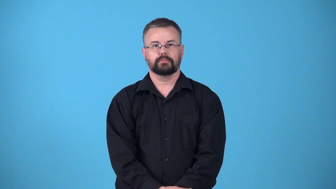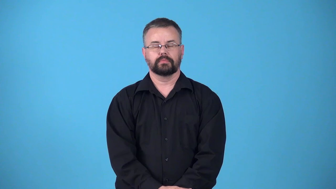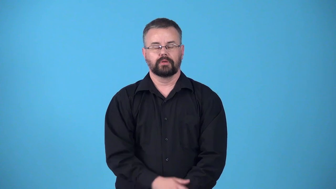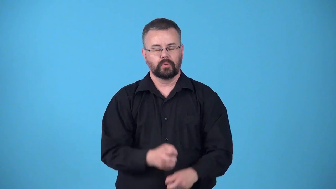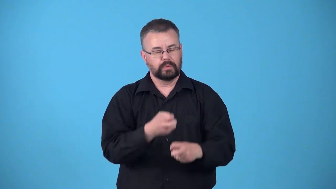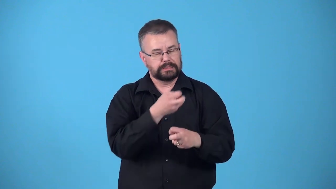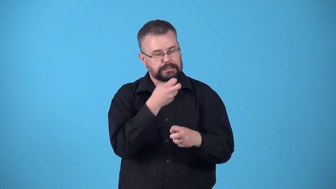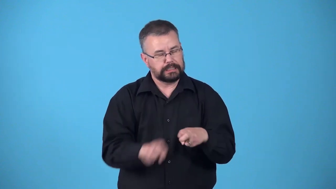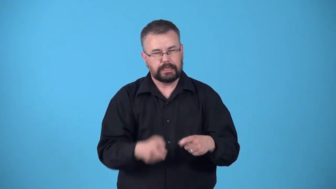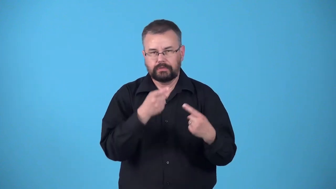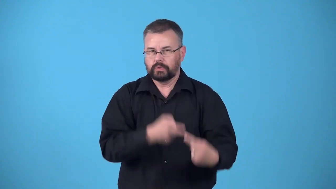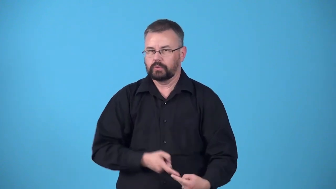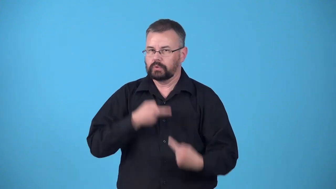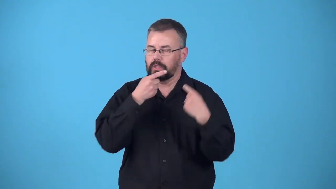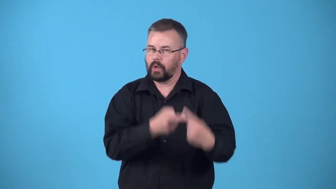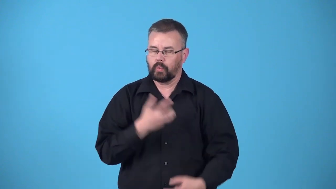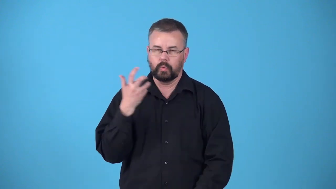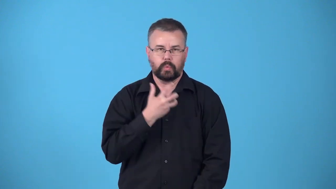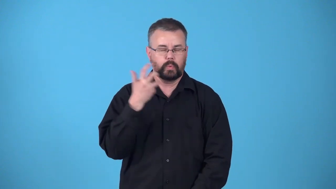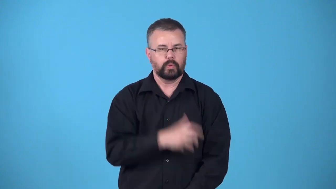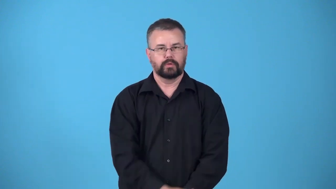fight an uphill battle